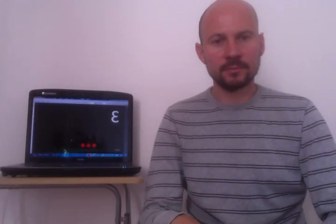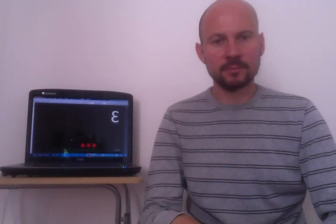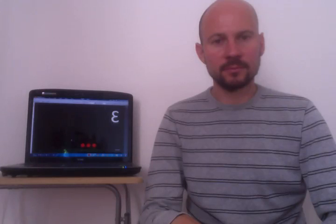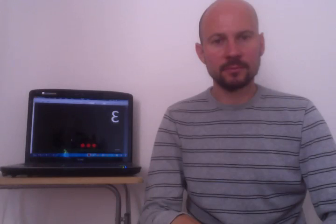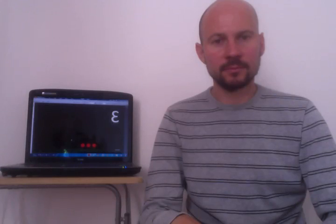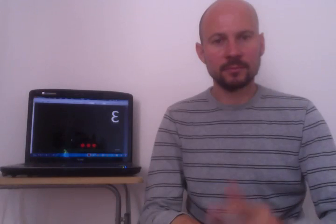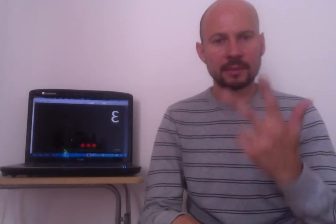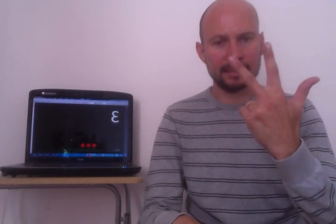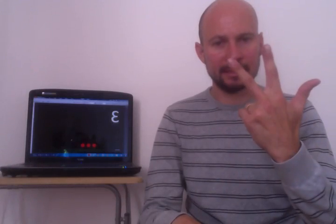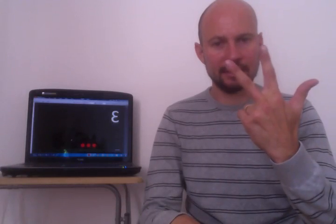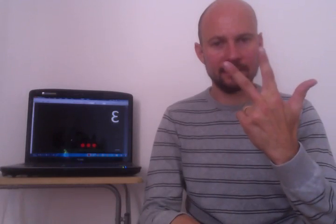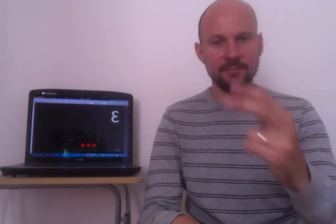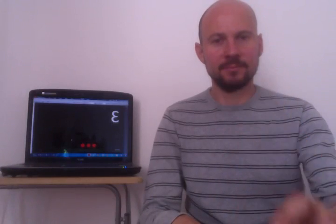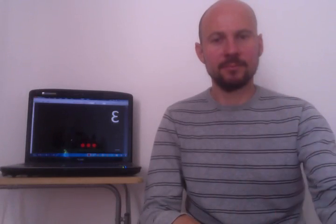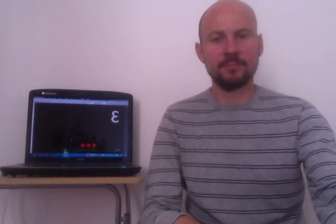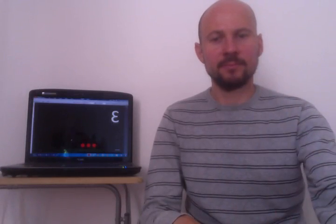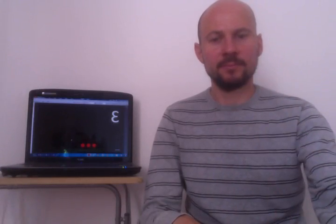number3